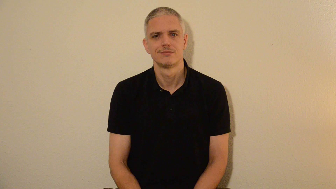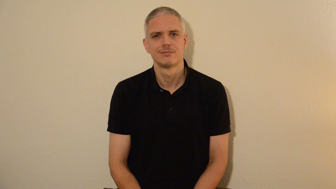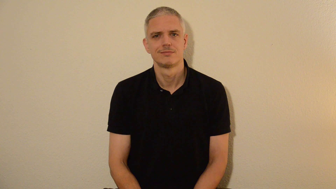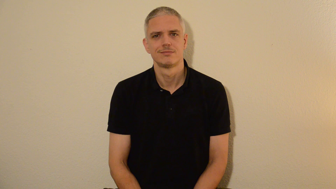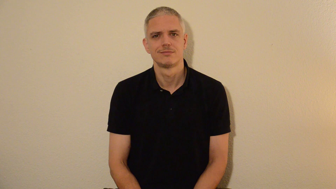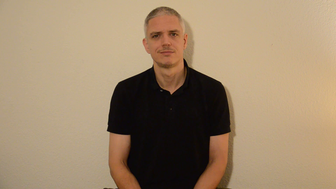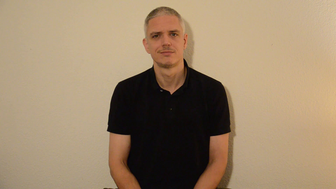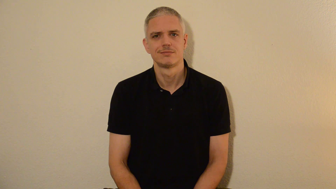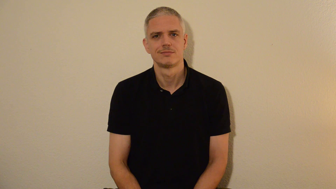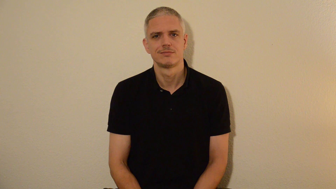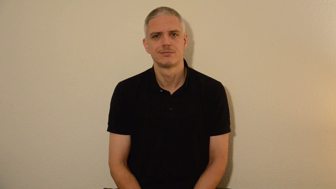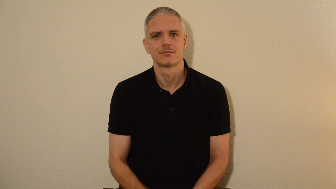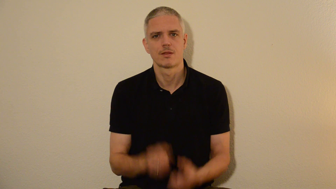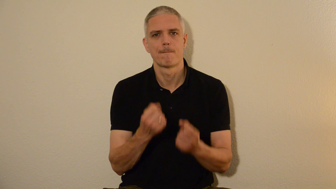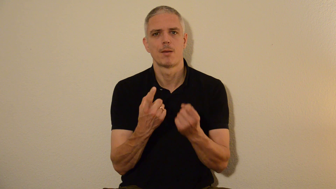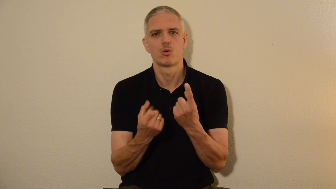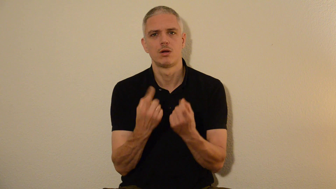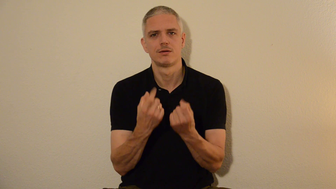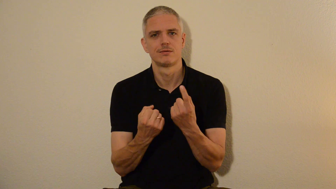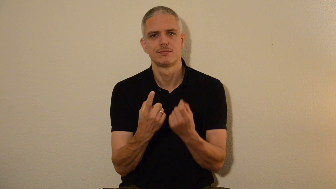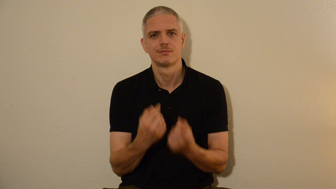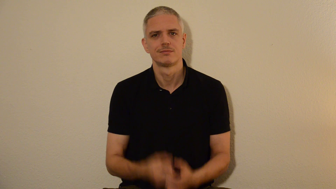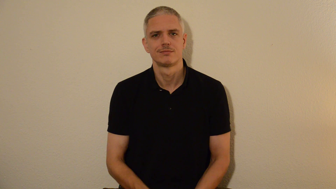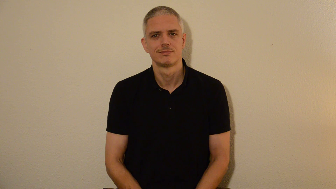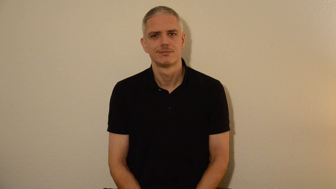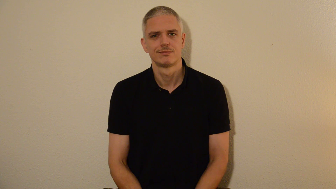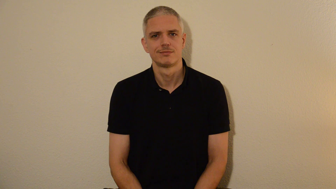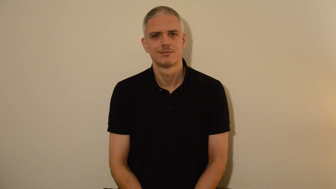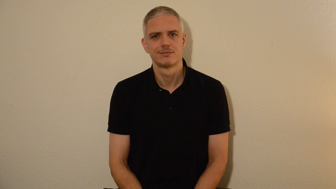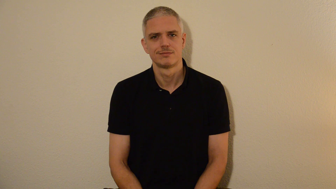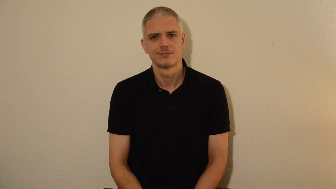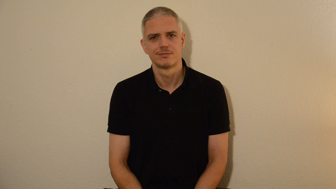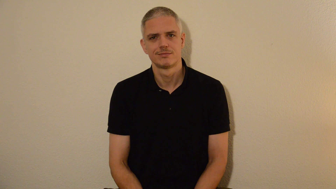popcorn